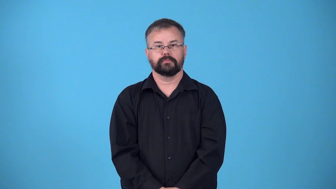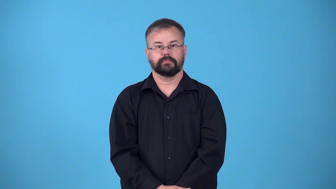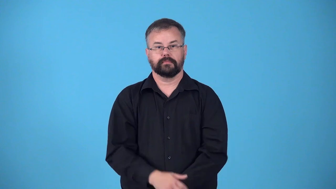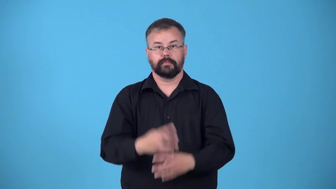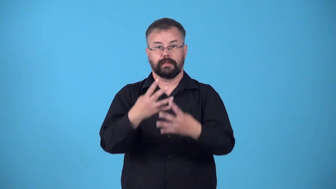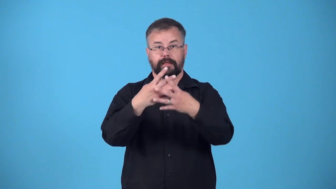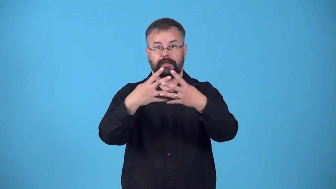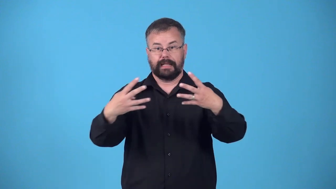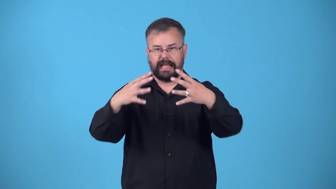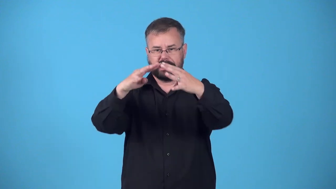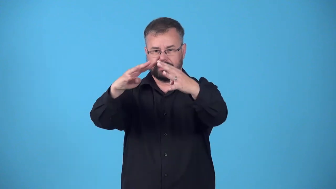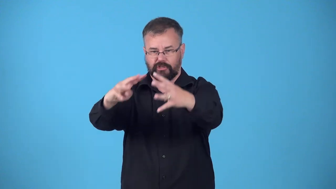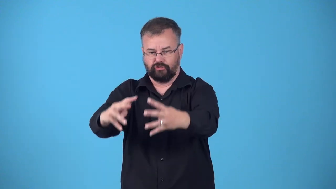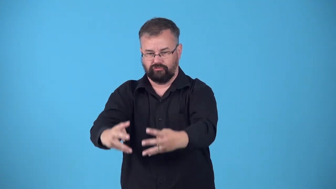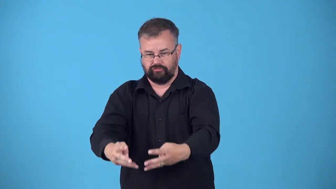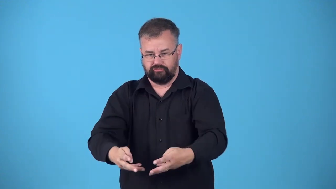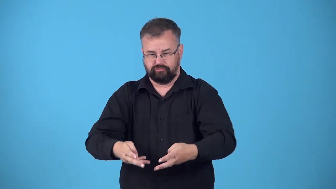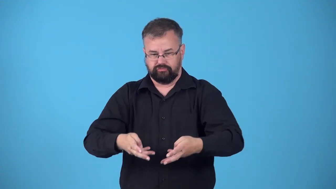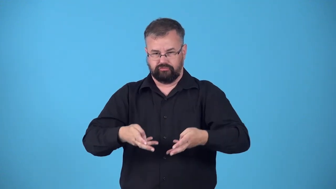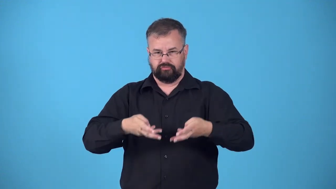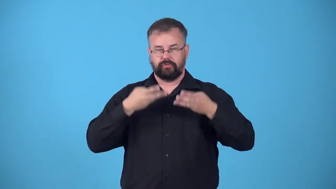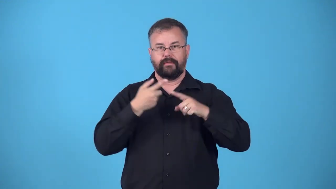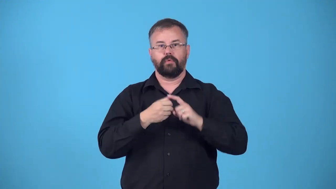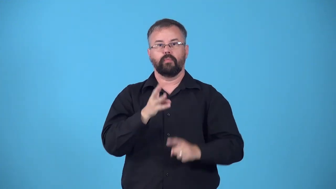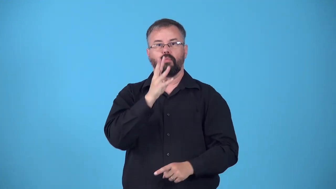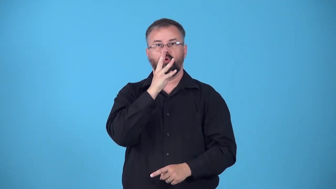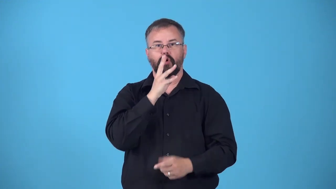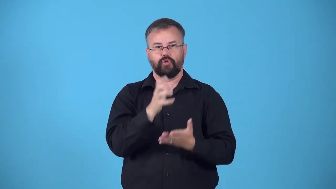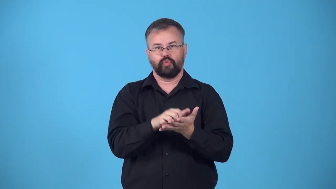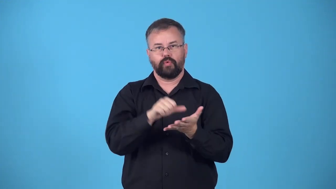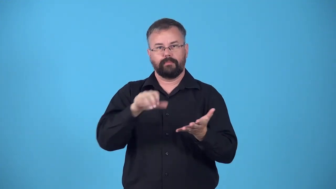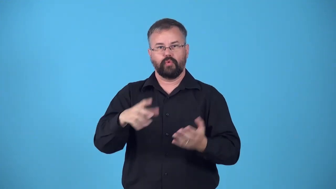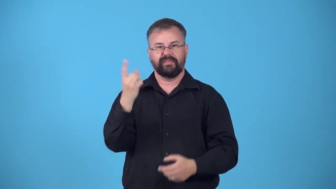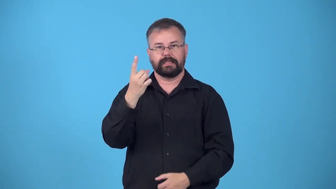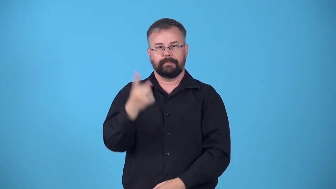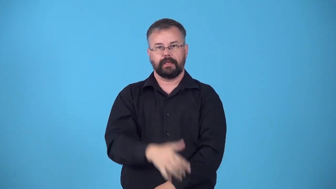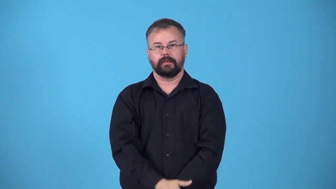fish out with a net